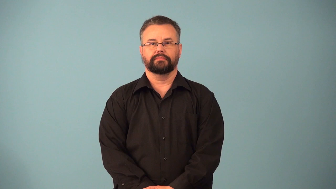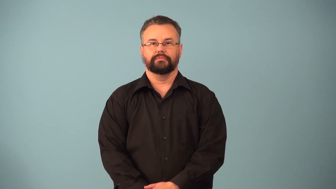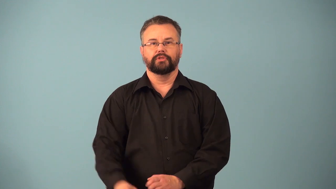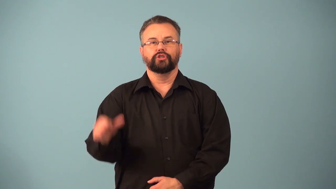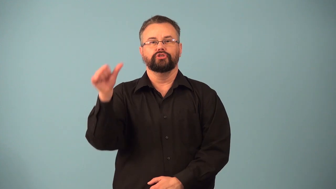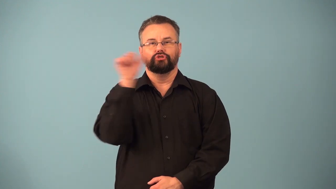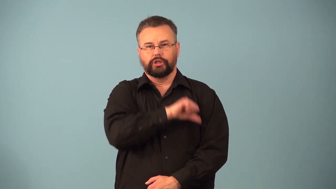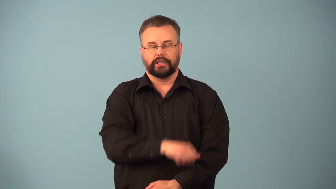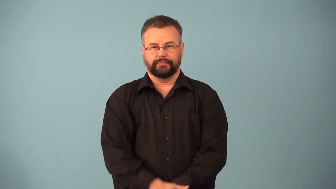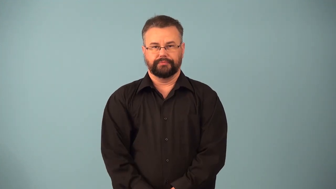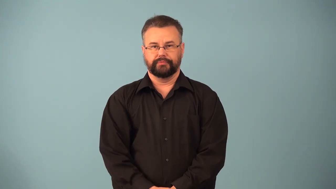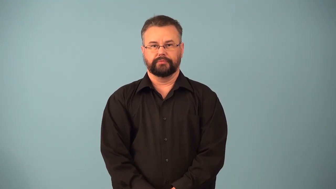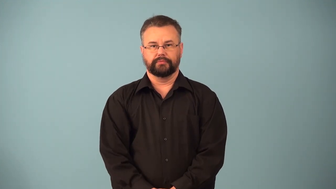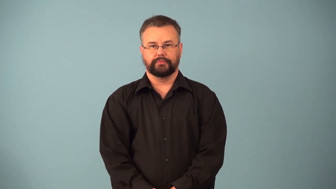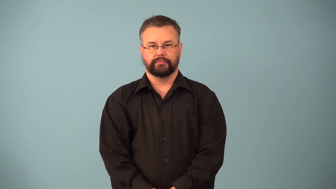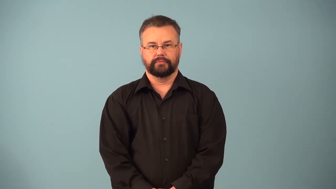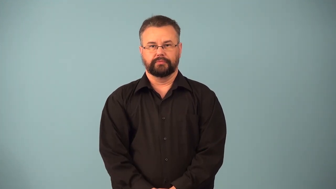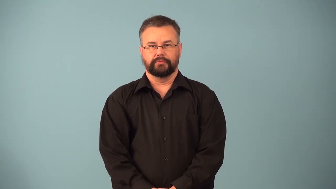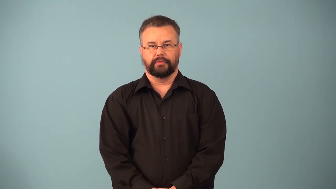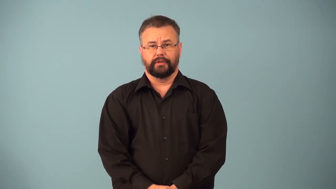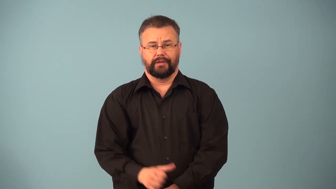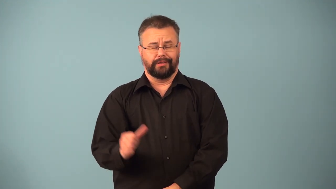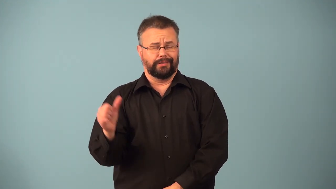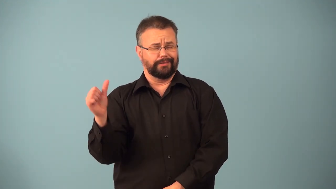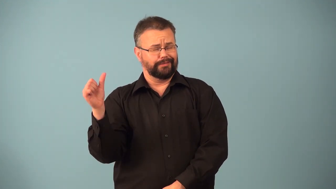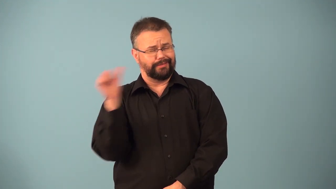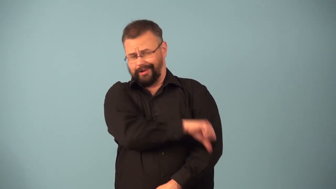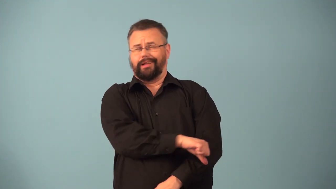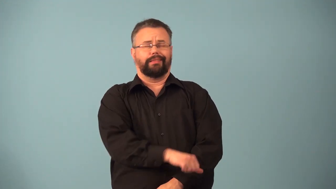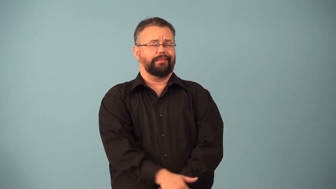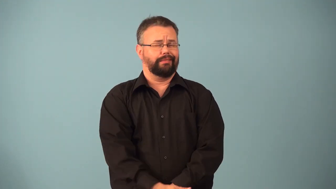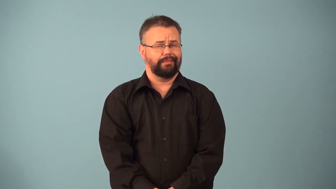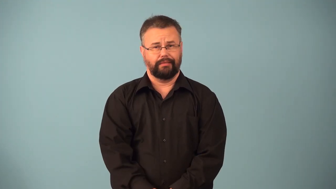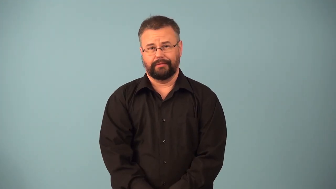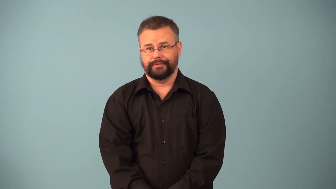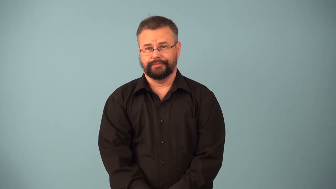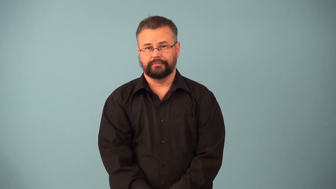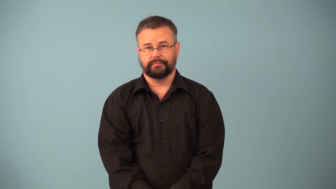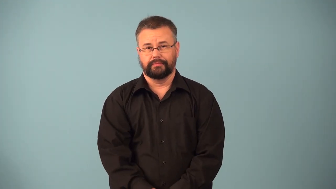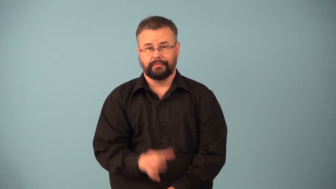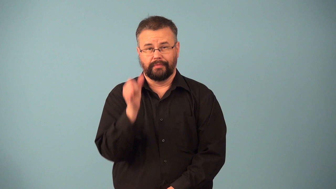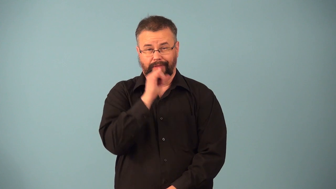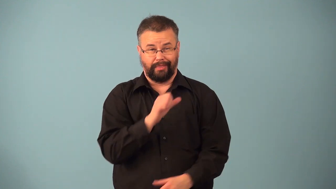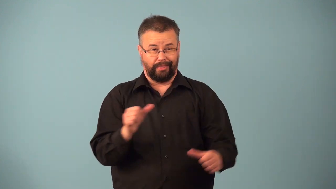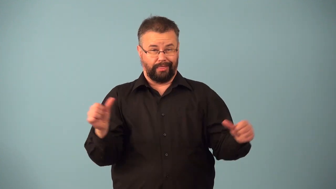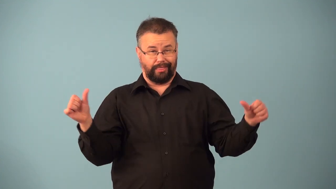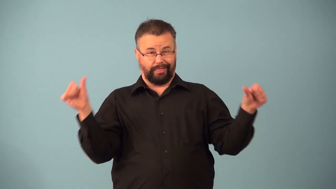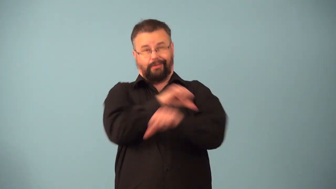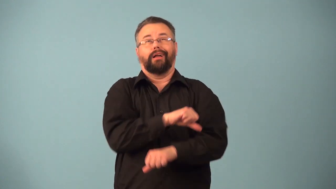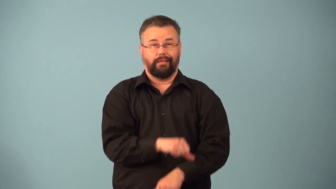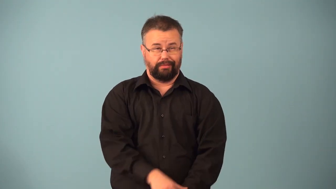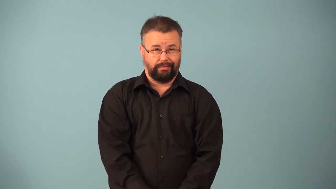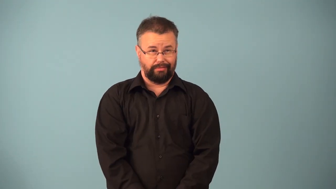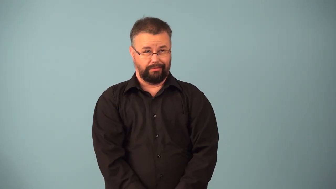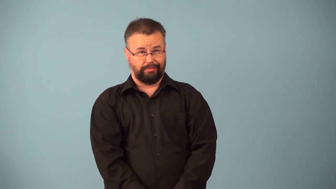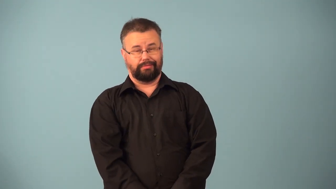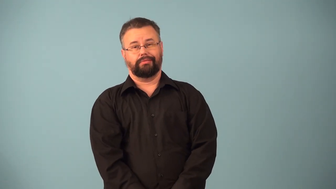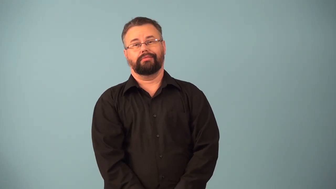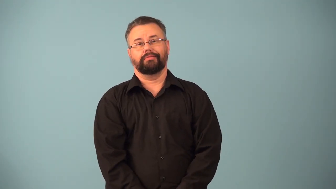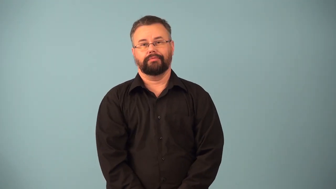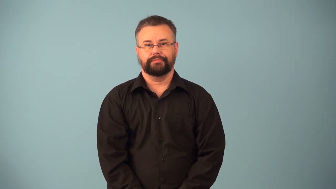drunk, drunker, drunkest